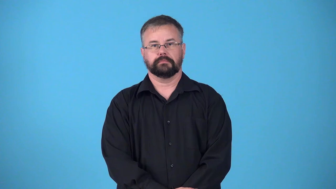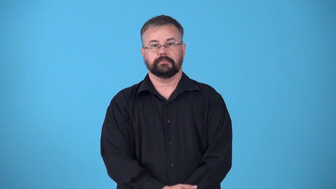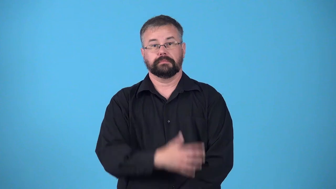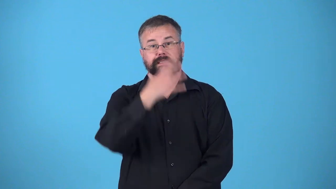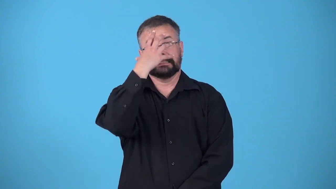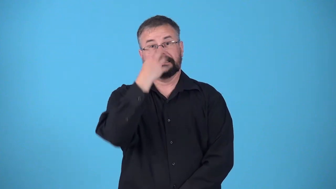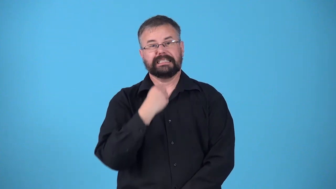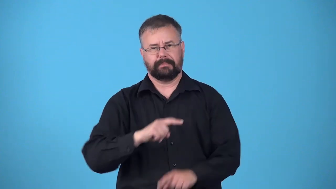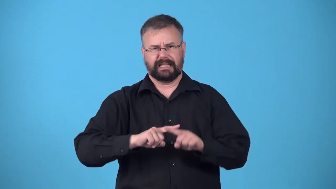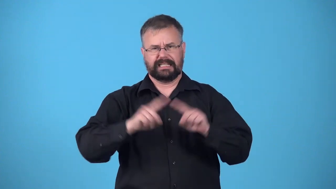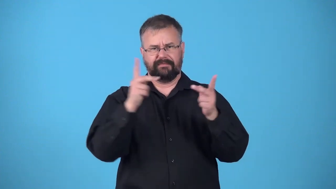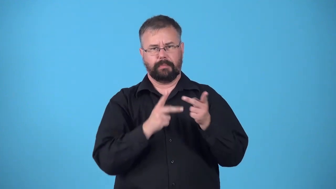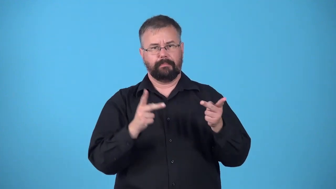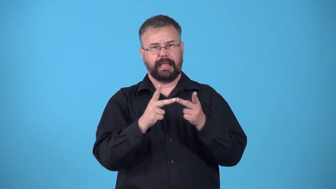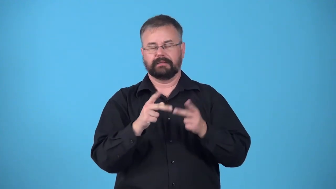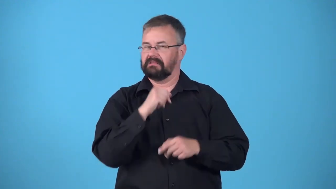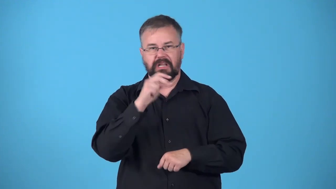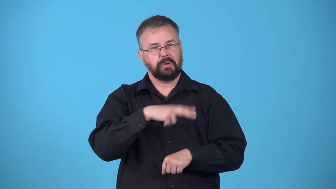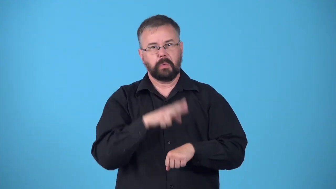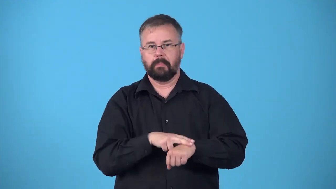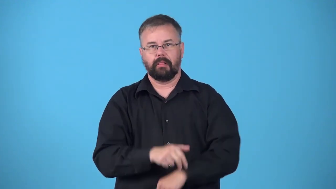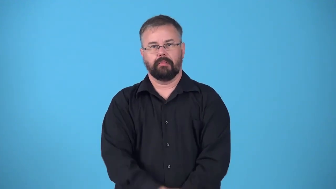bed down-sleep